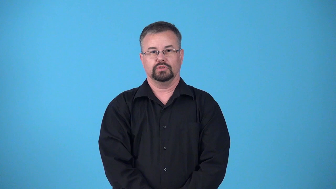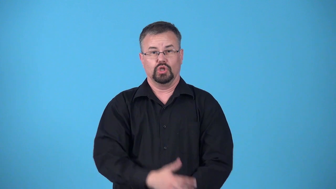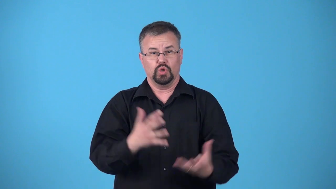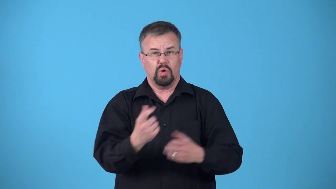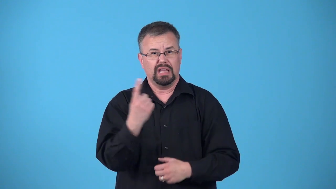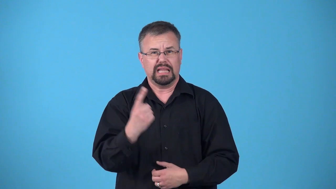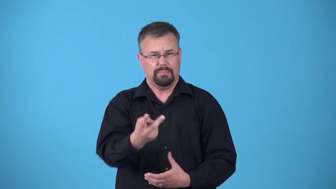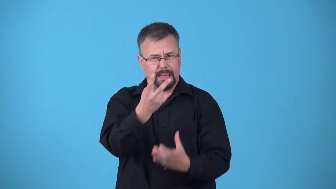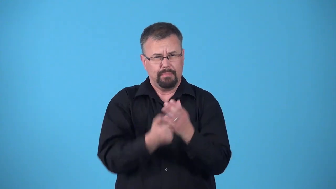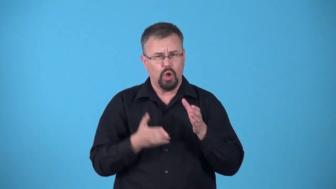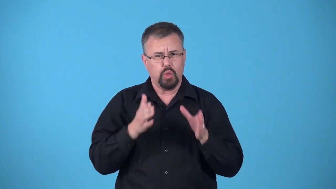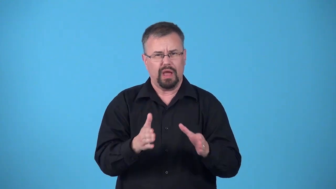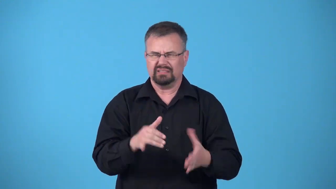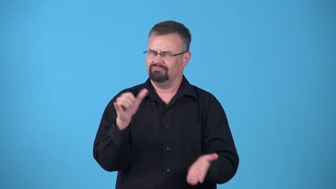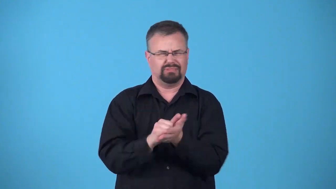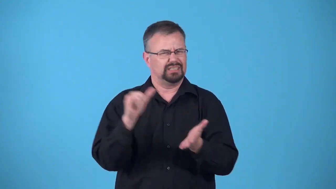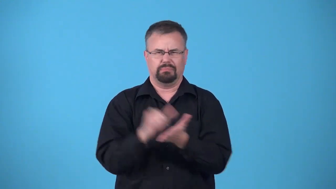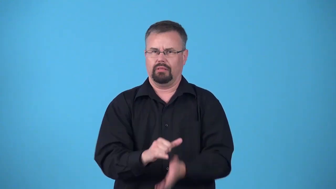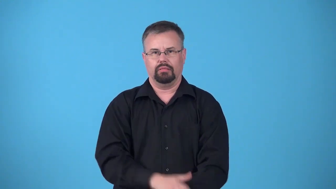can't have your cake and eat it too